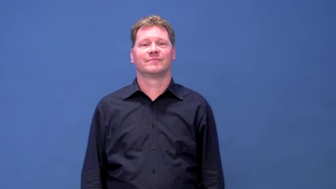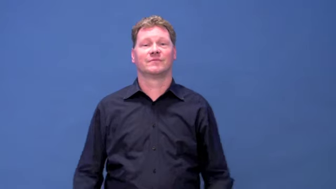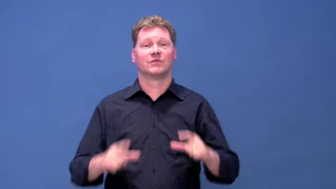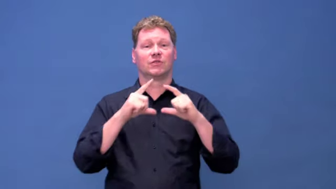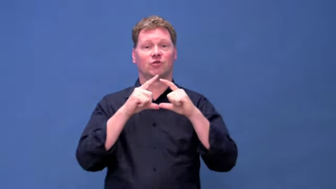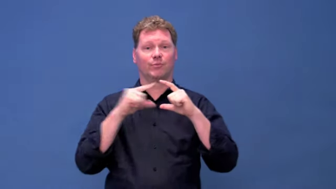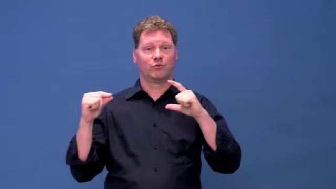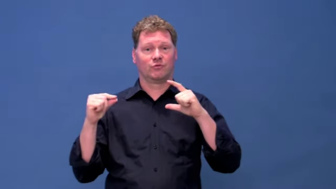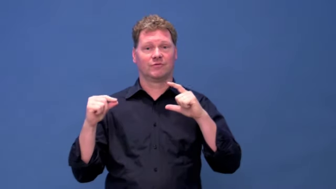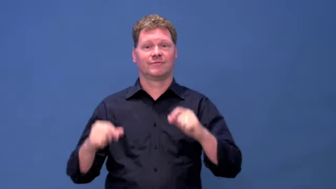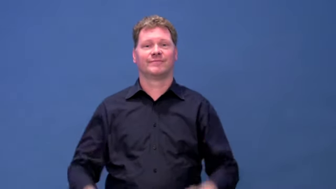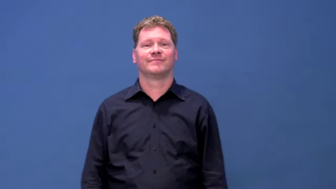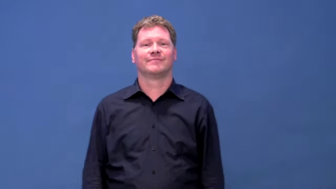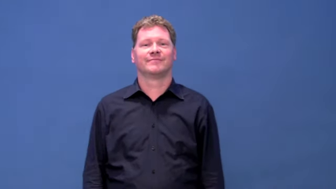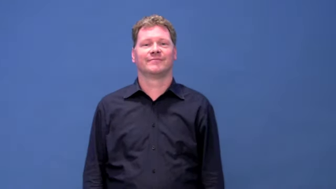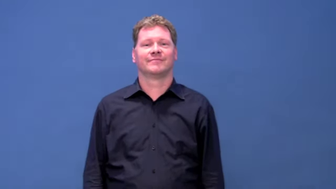Republic of Cyprus